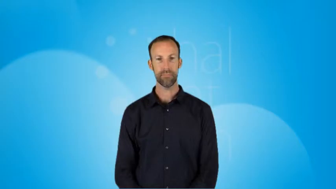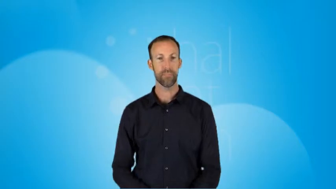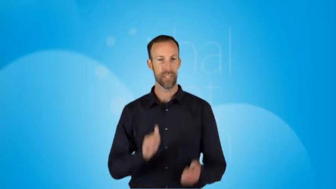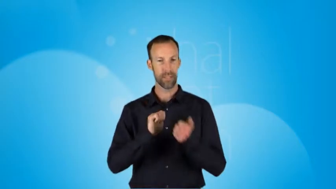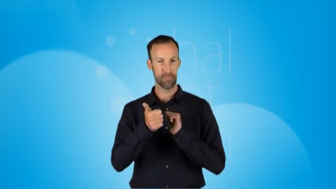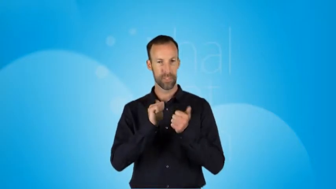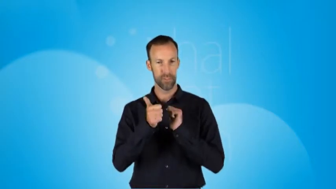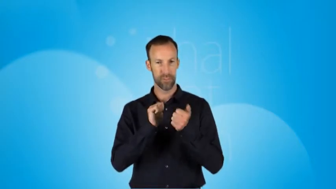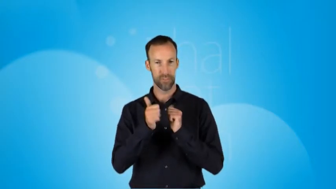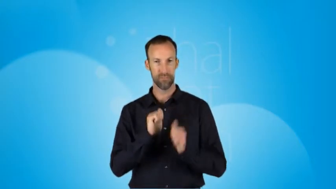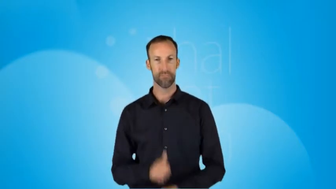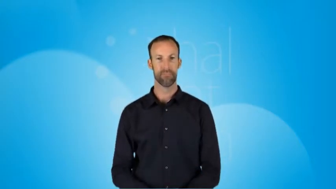competition